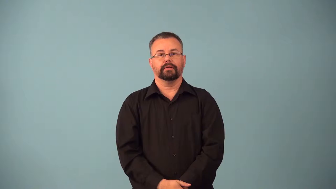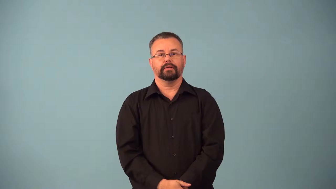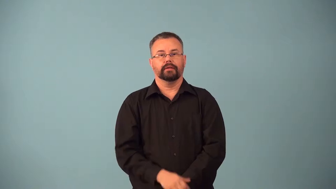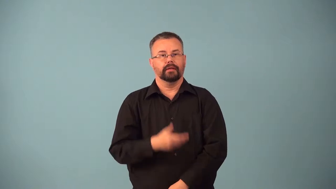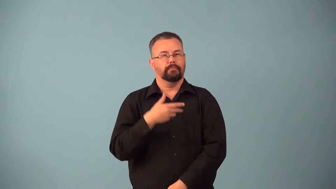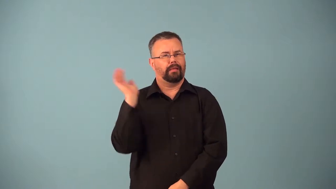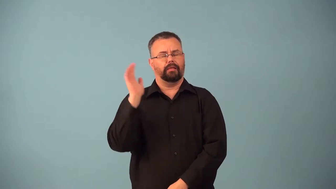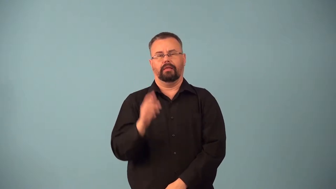bah